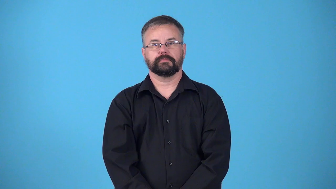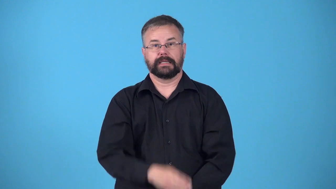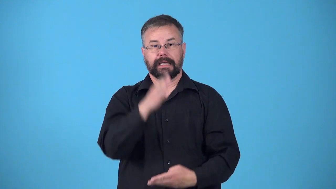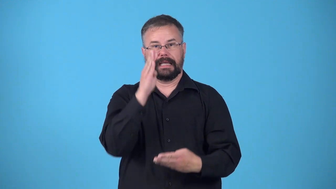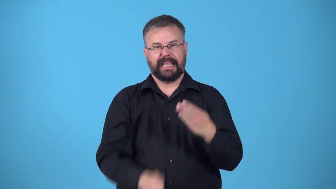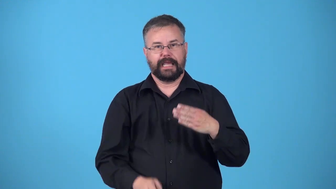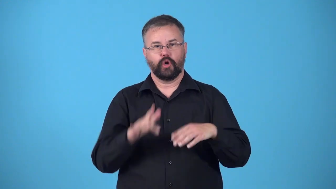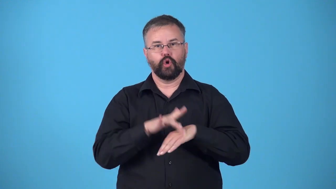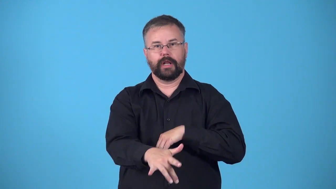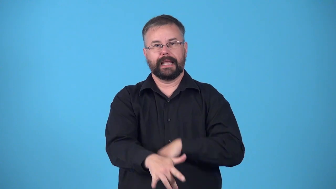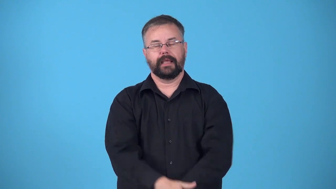cut short-end